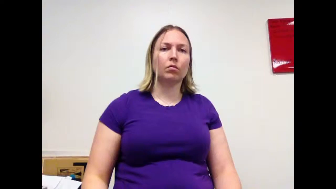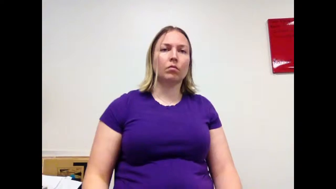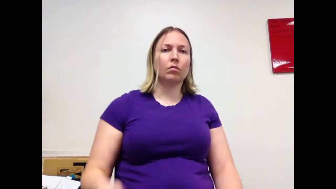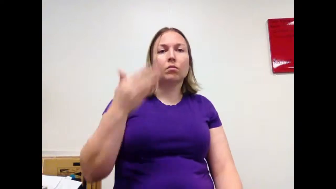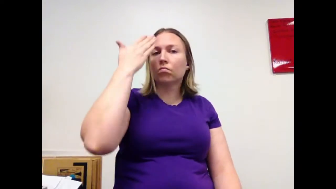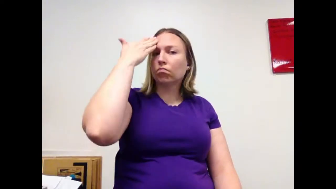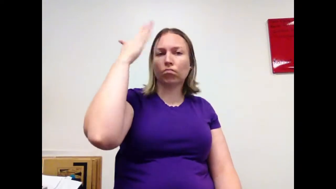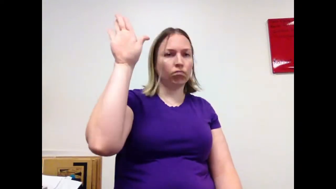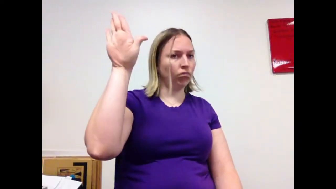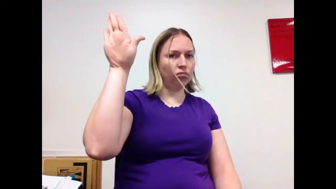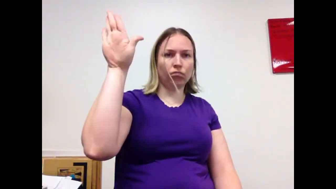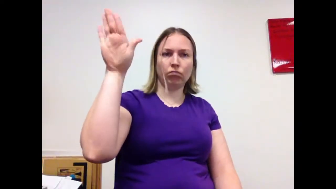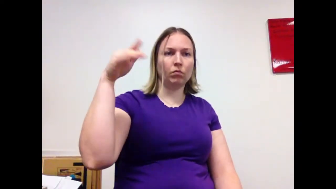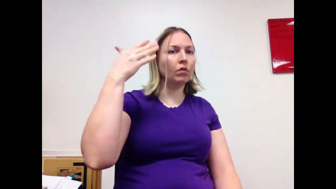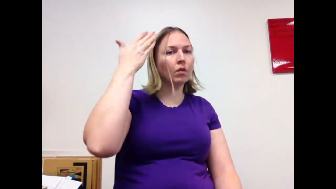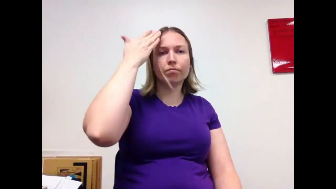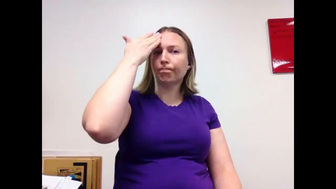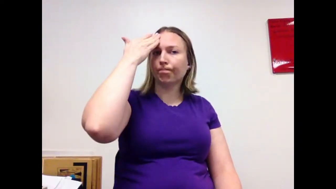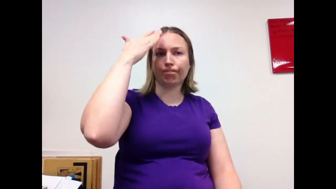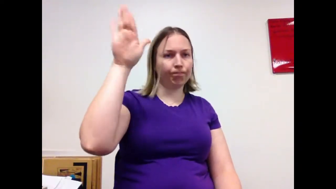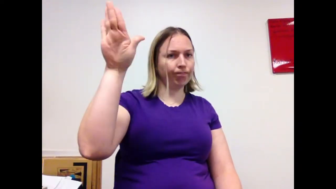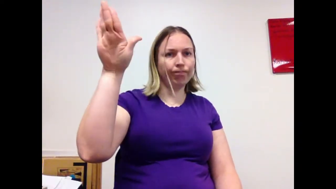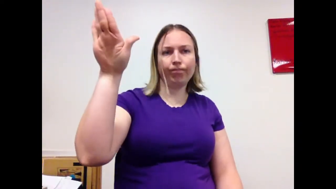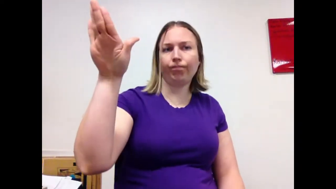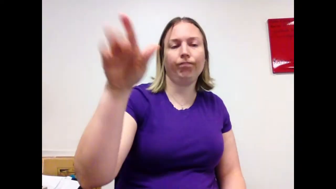DON'T-KNOW